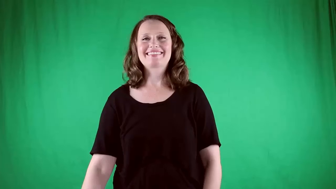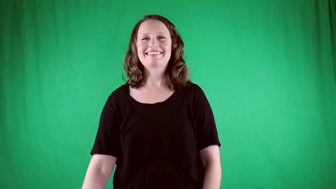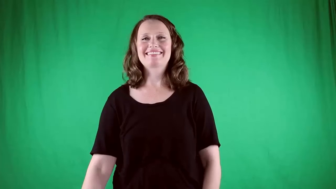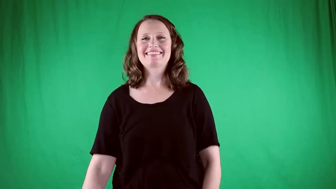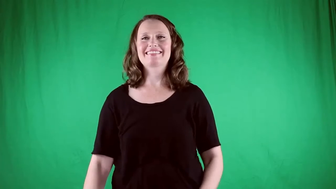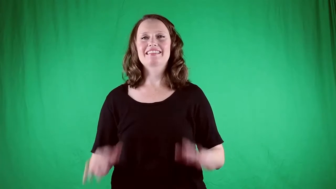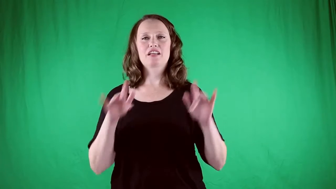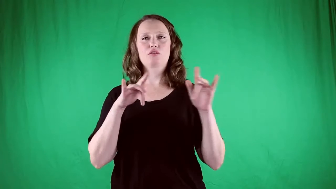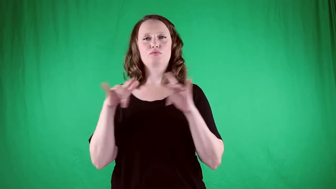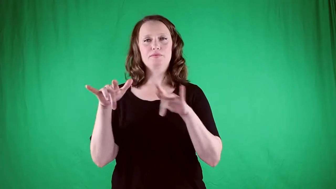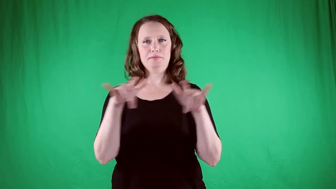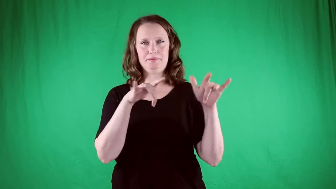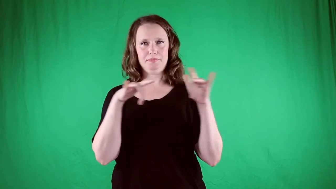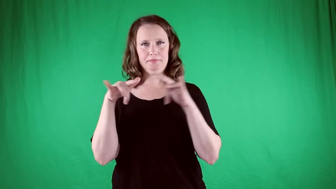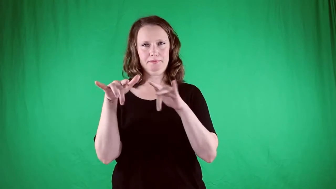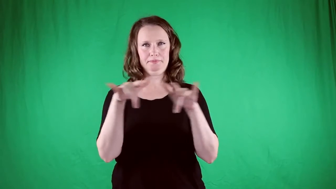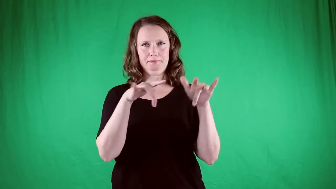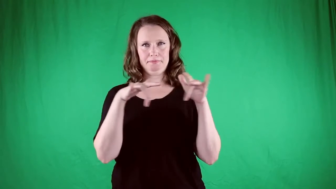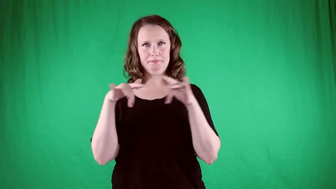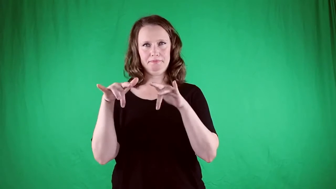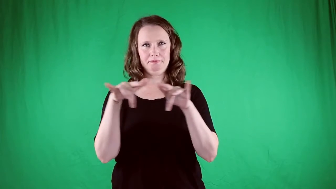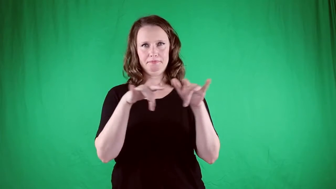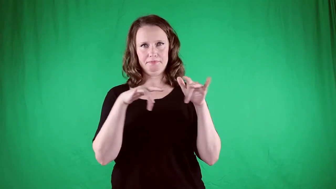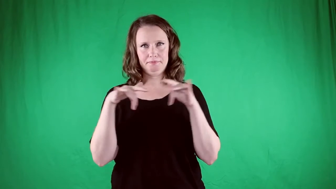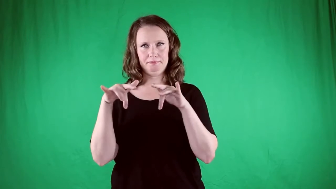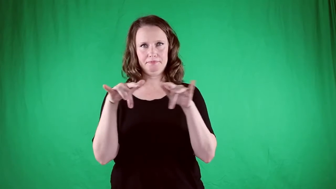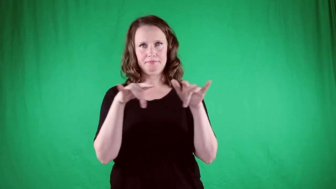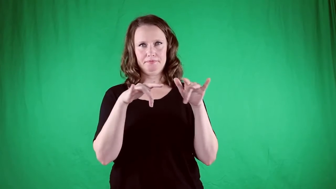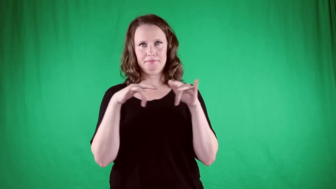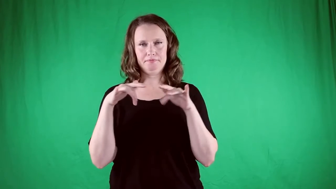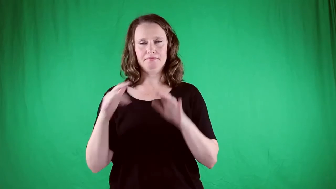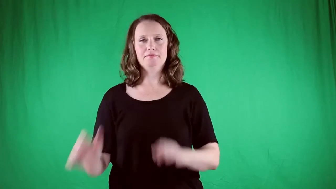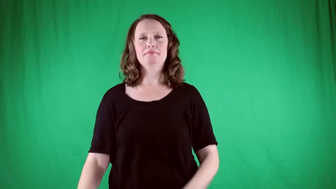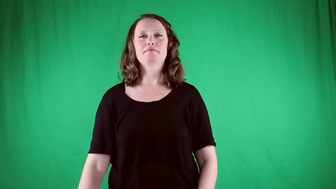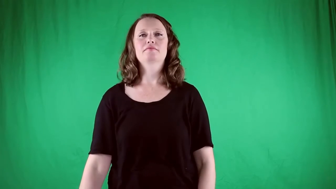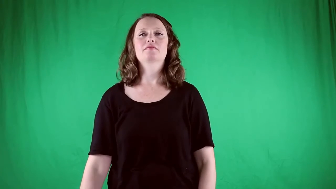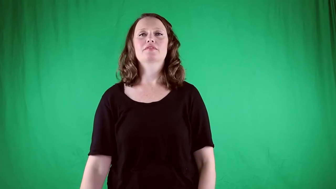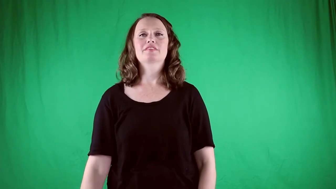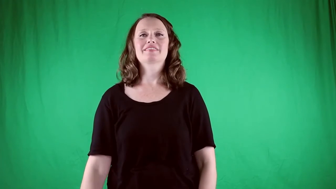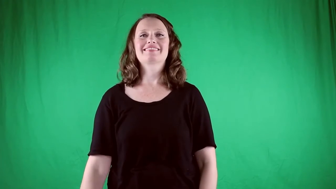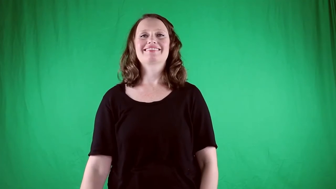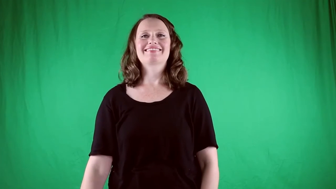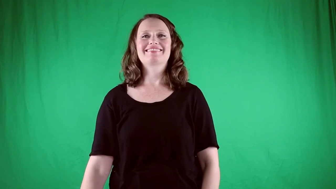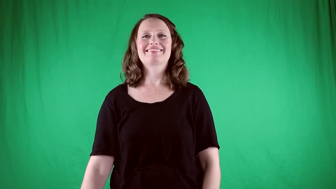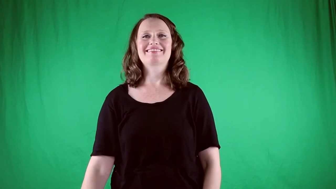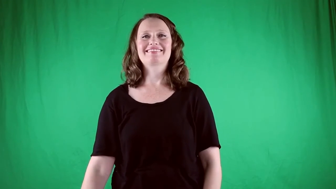Record